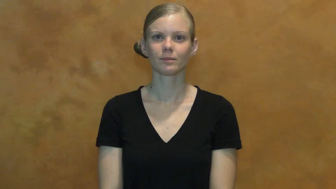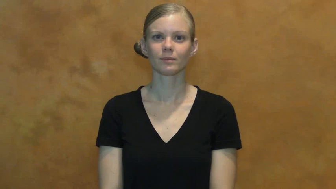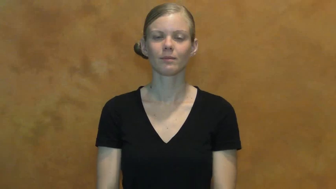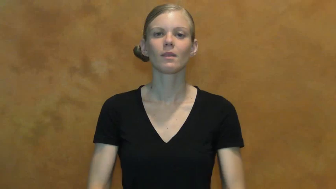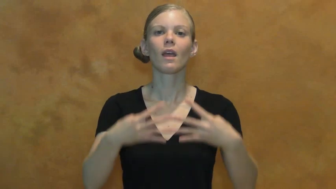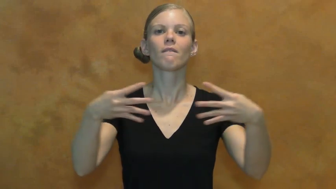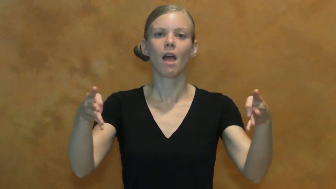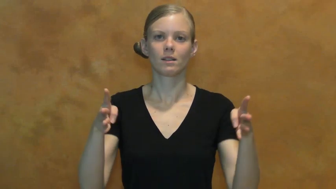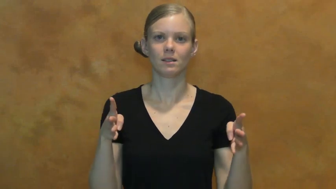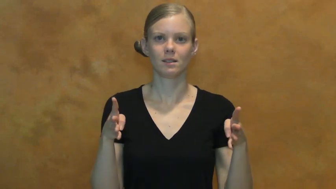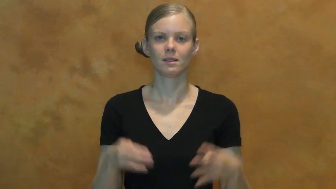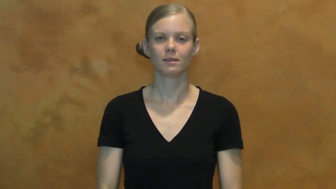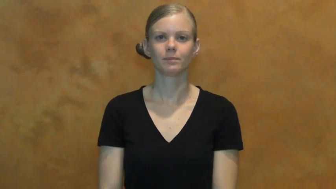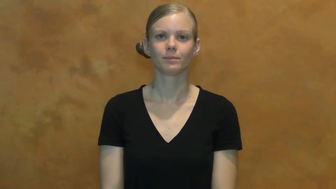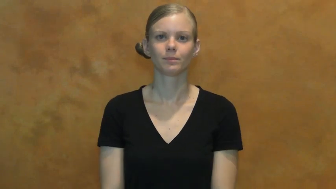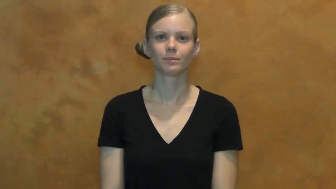fence